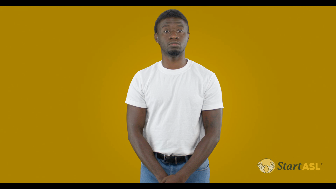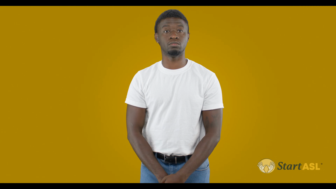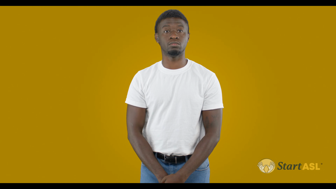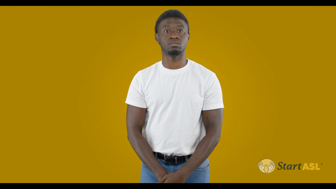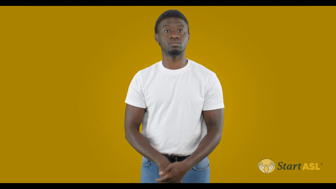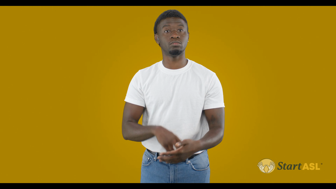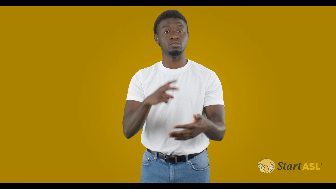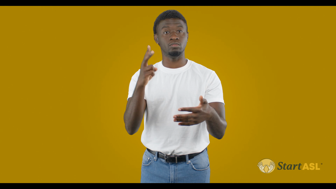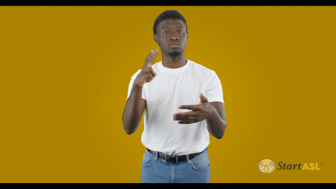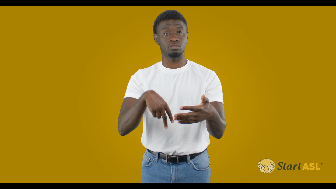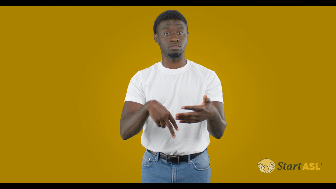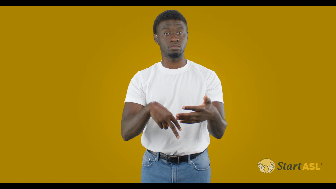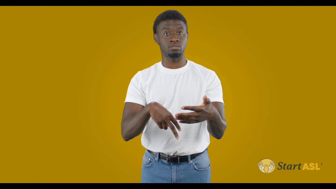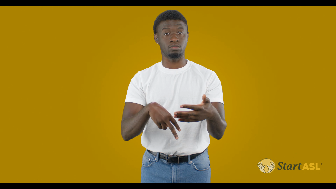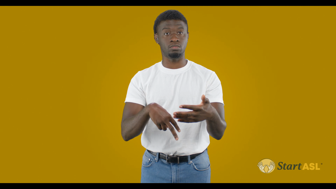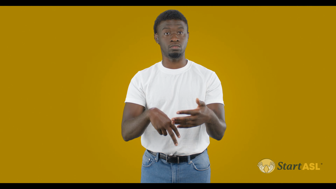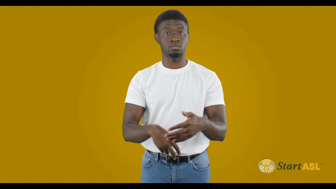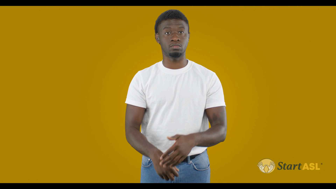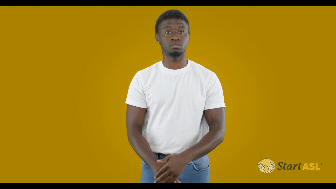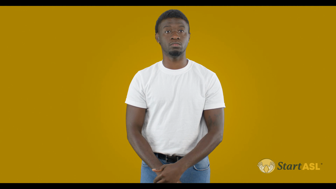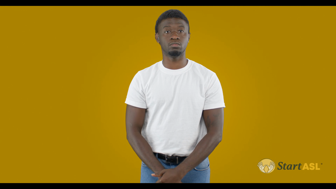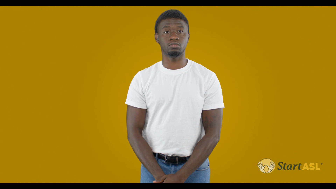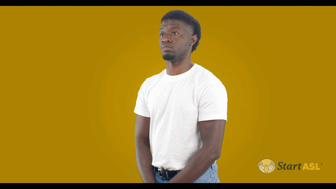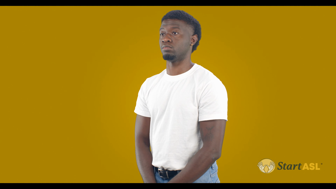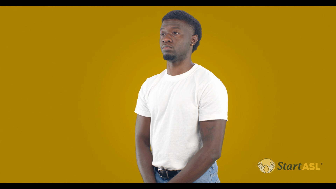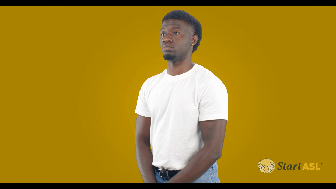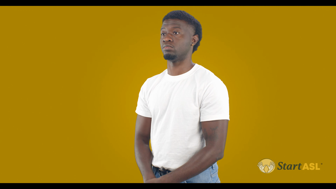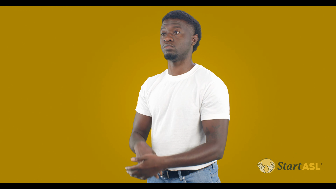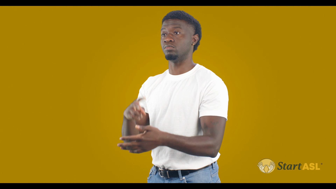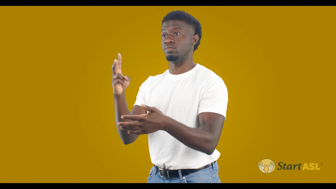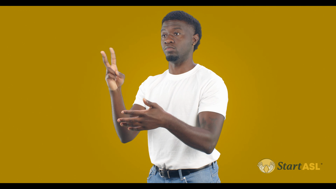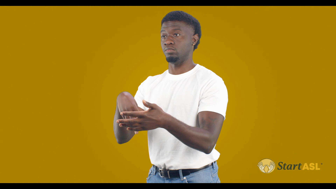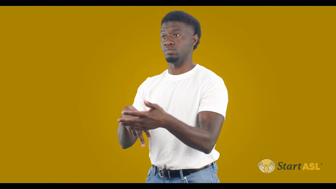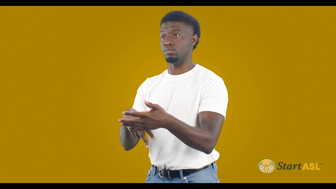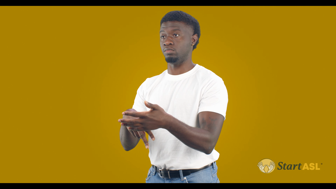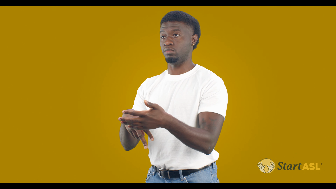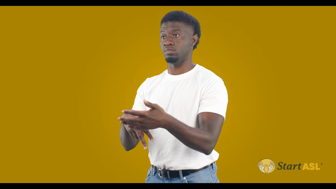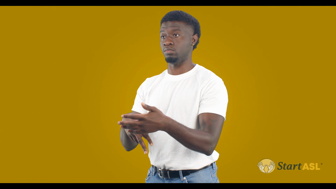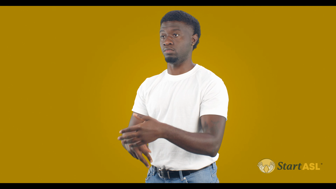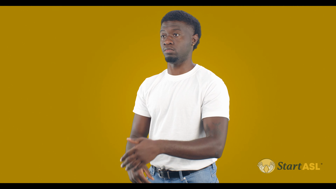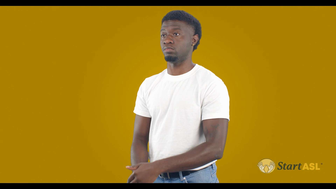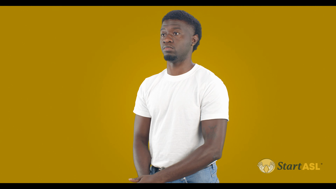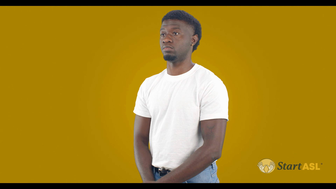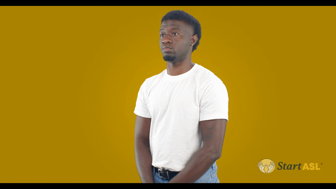read